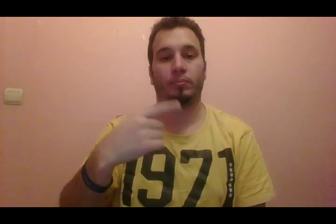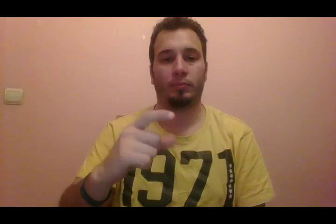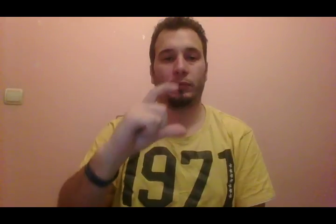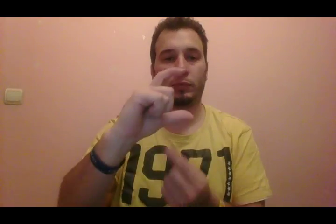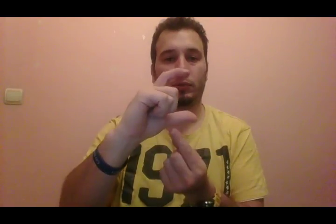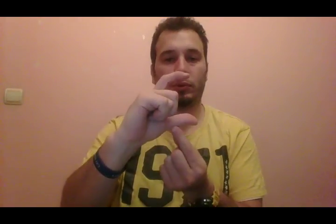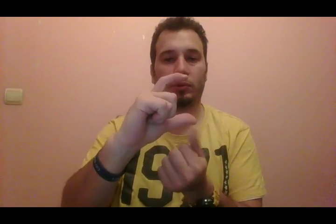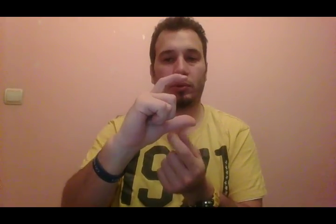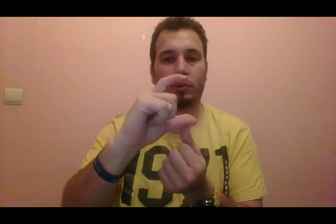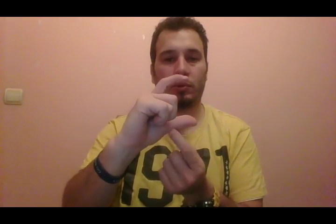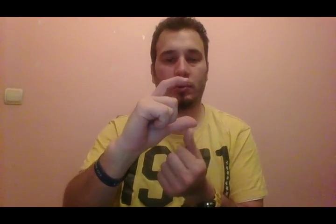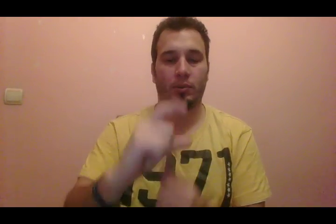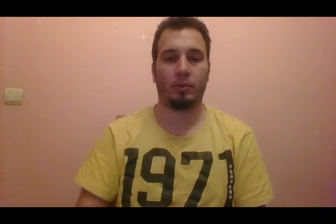lettercwithcedilla